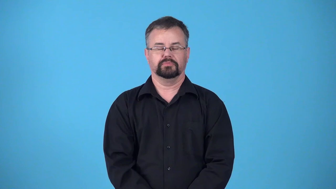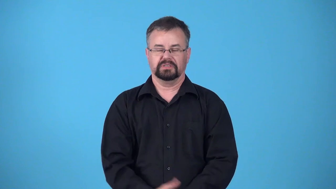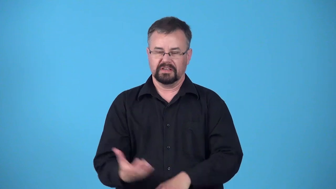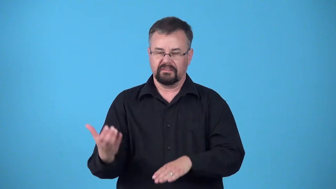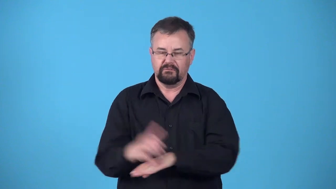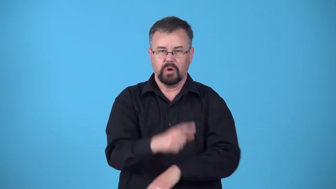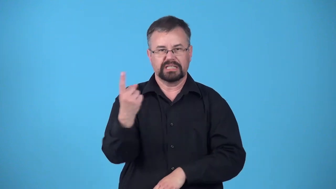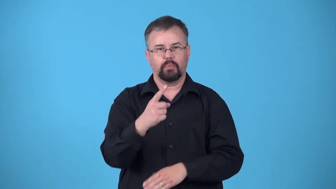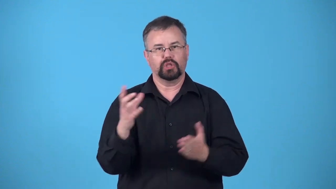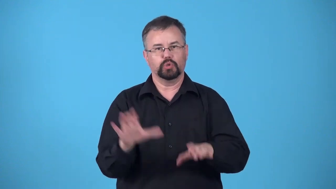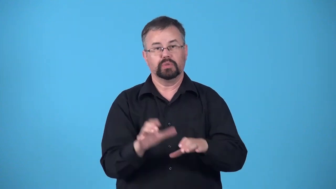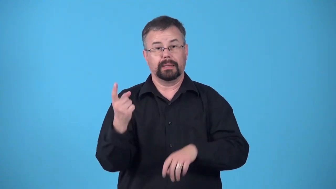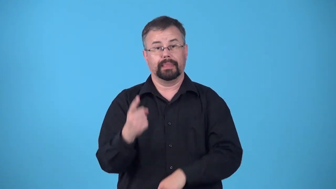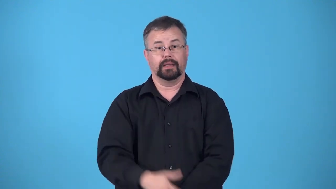condemn